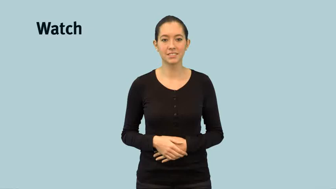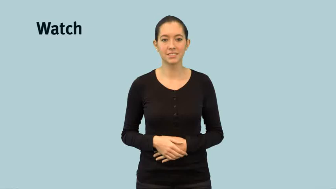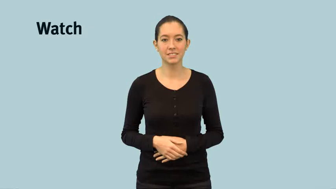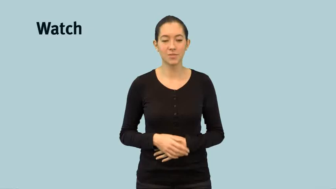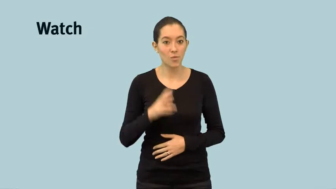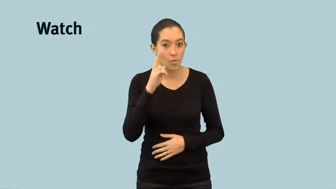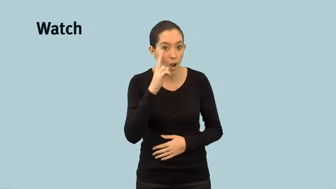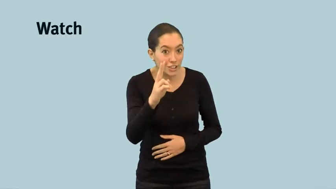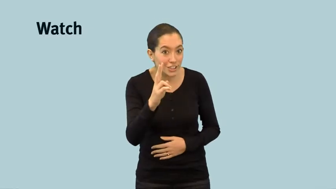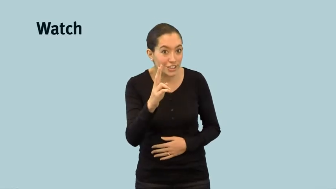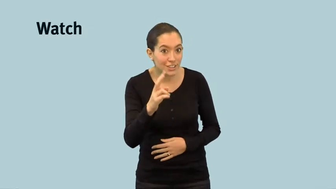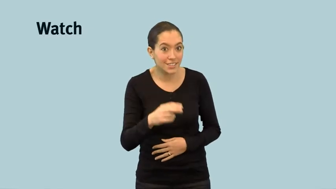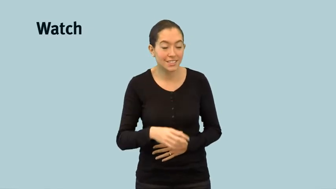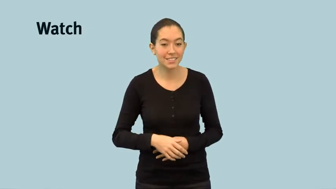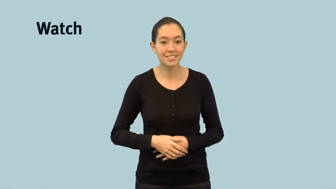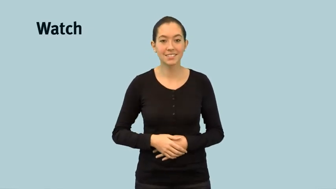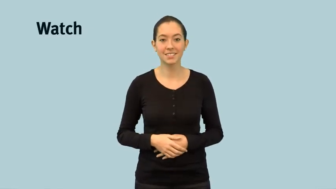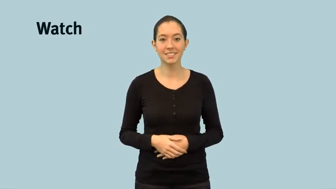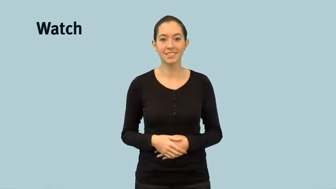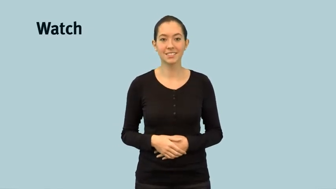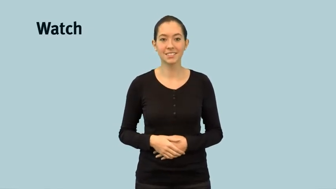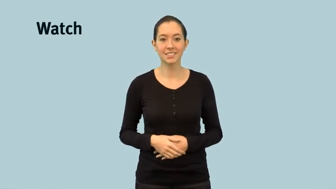Watch